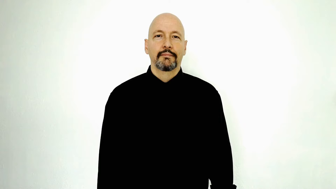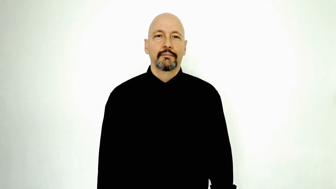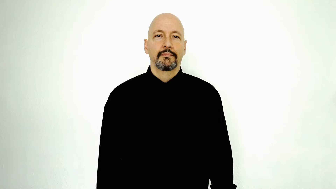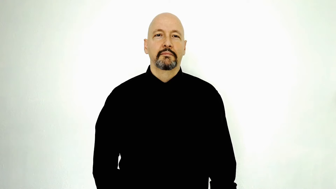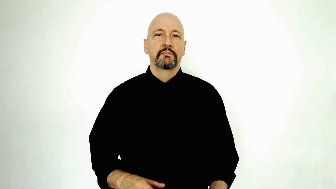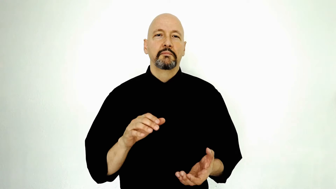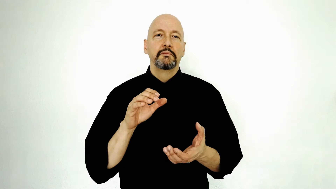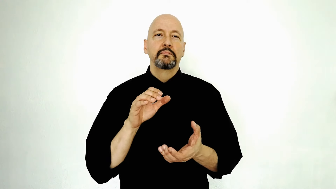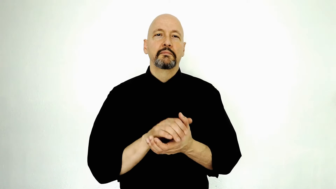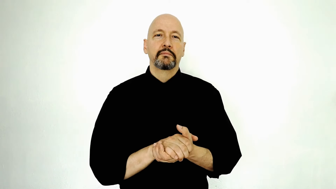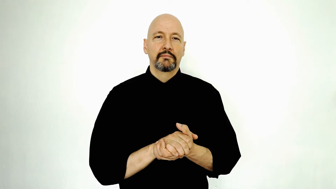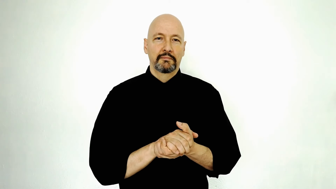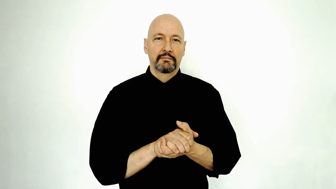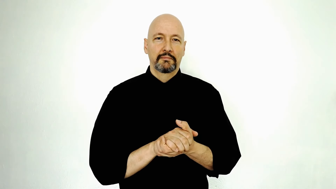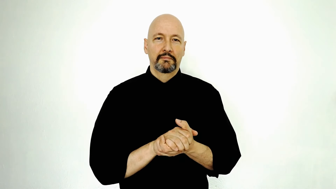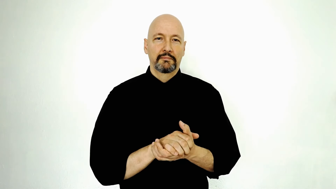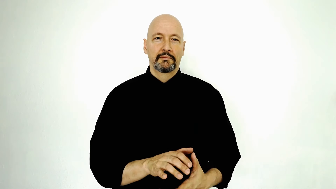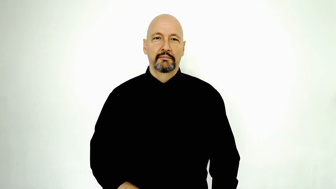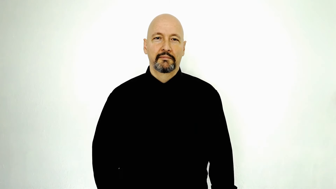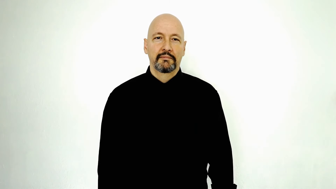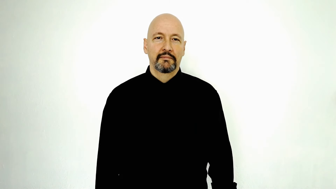MARRIED